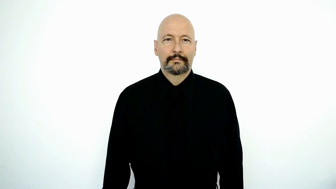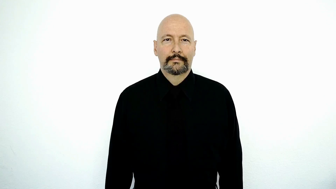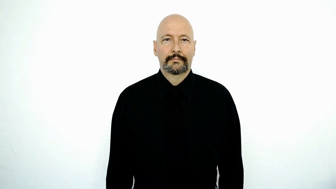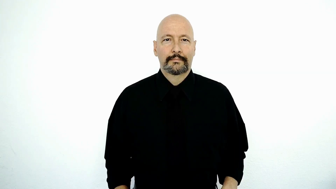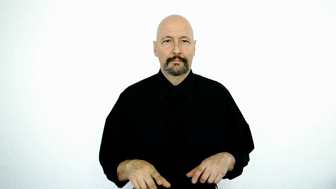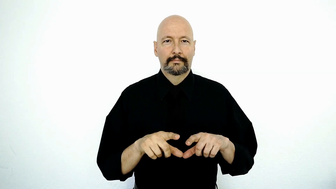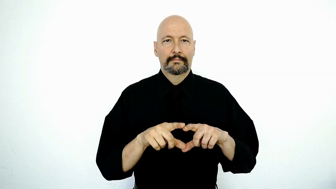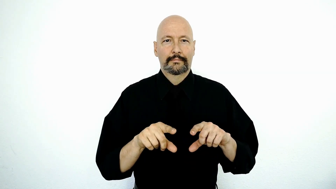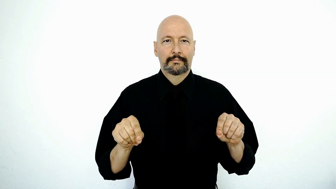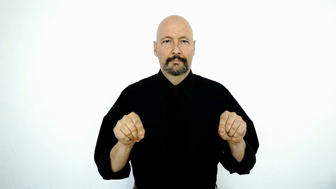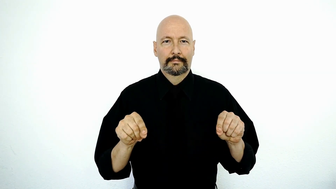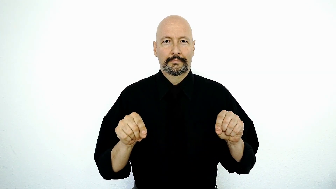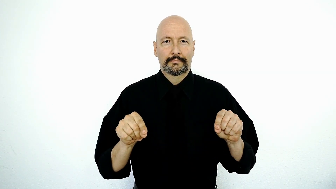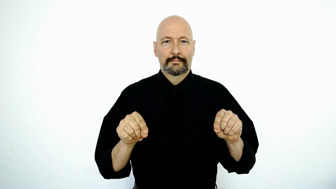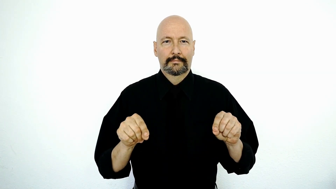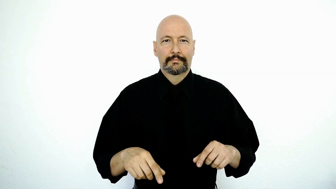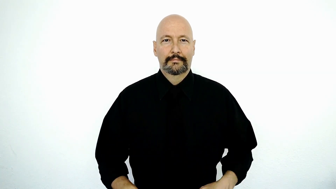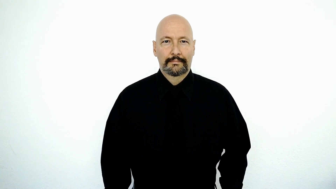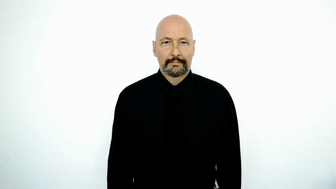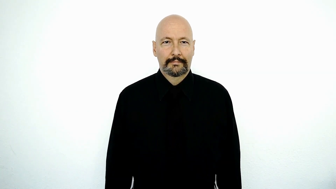JAPAN -[Japanese]